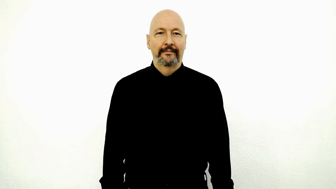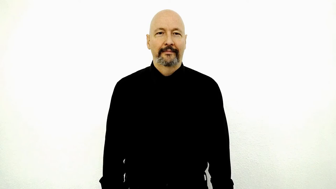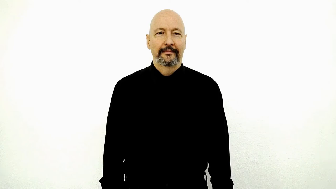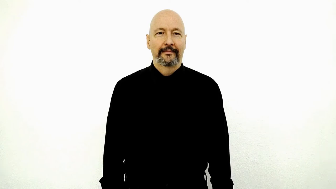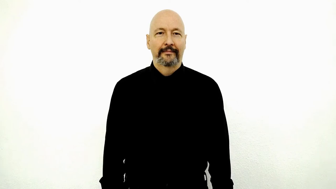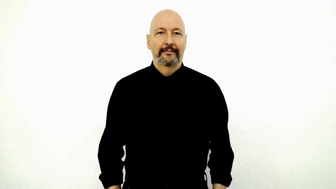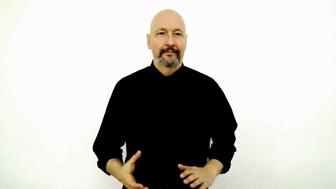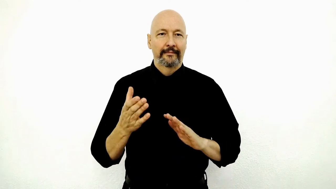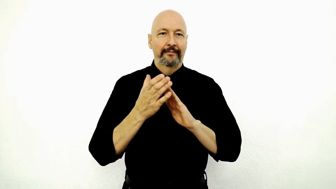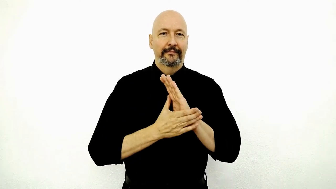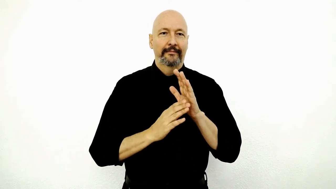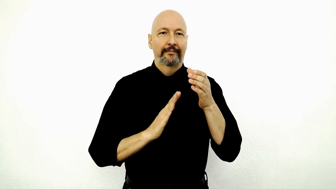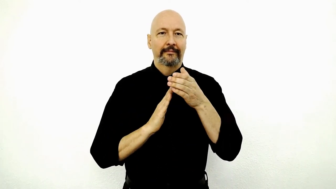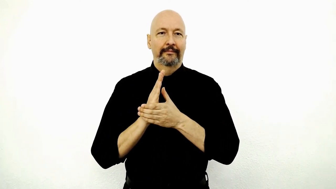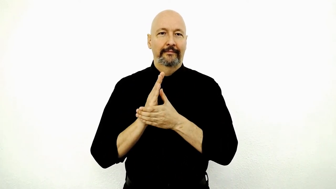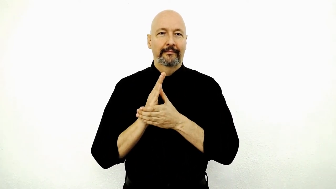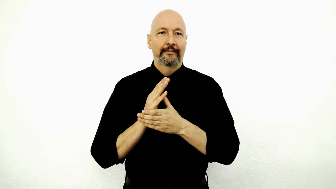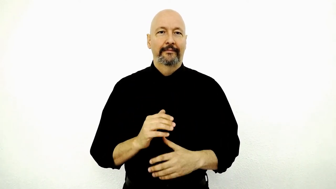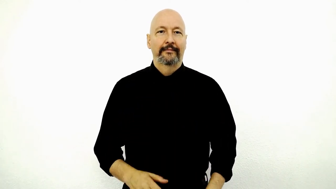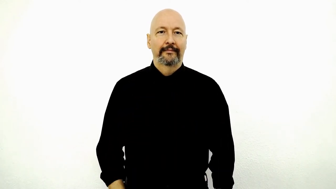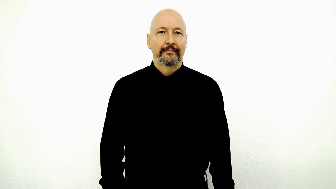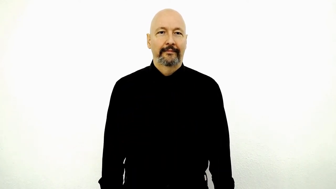MITTENS-[slip-on-hand-covering]